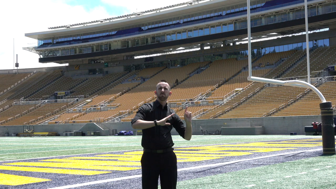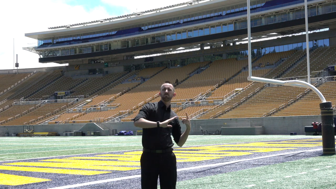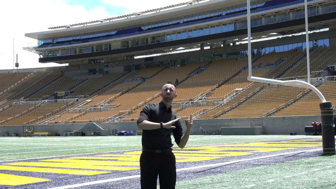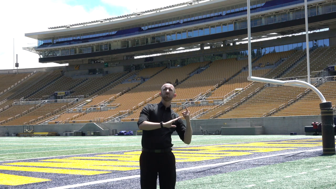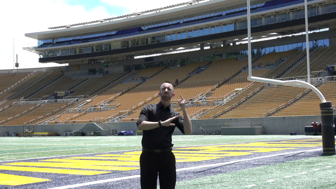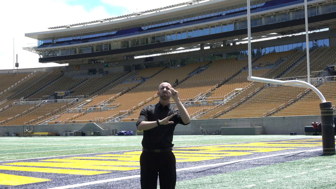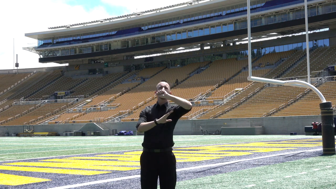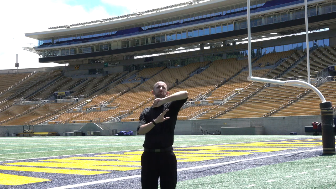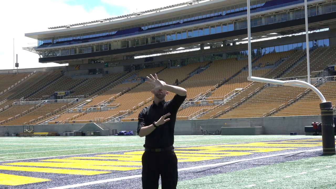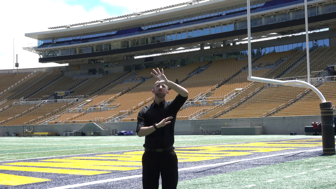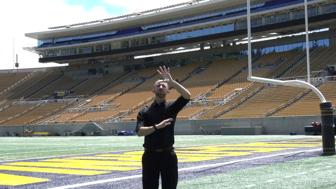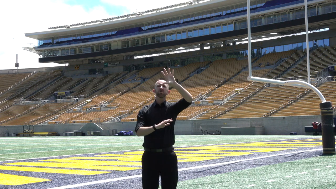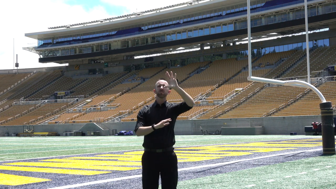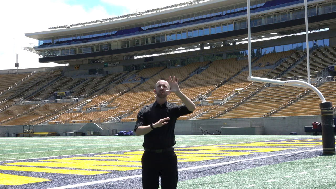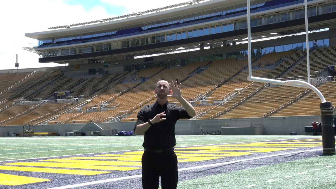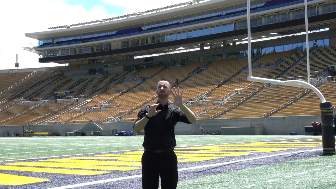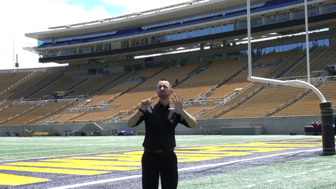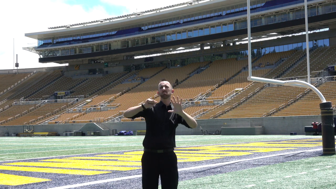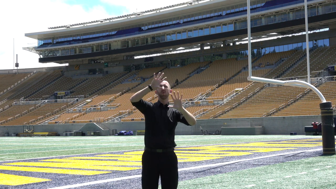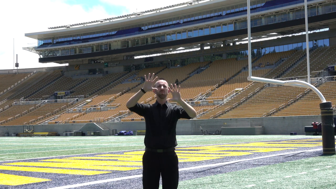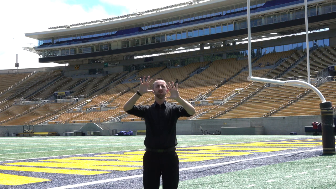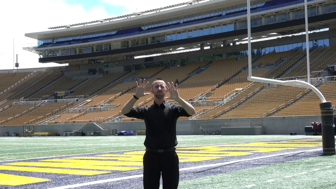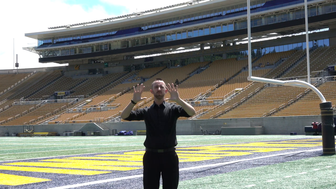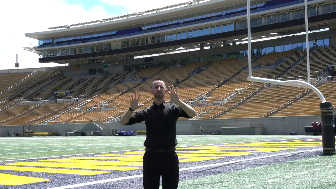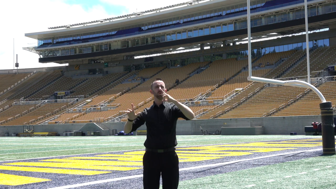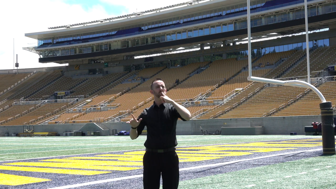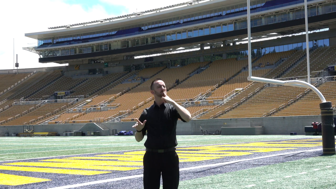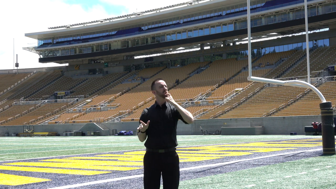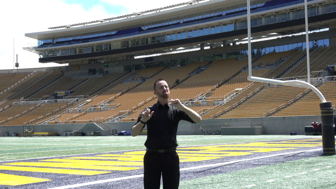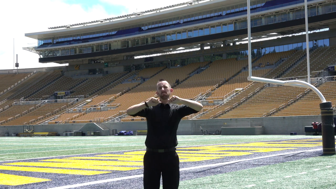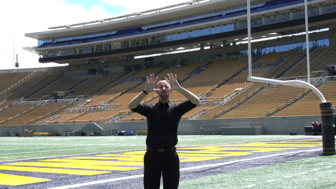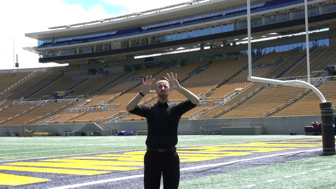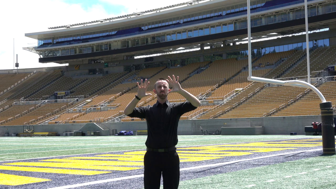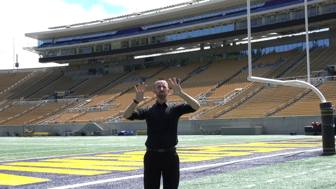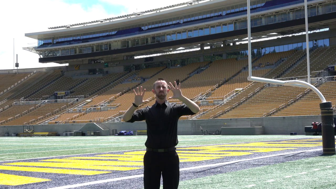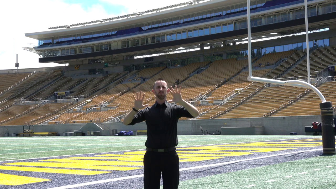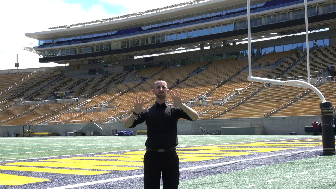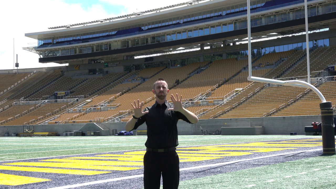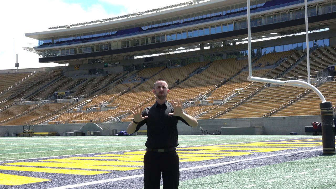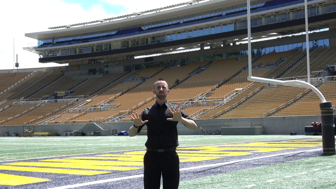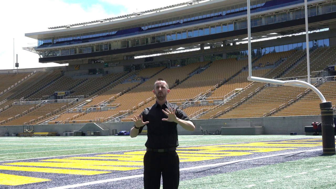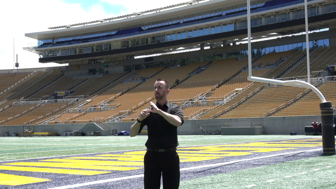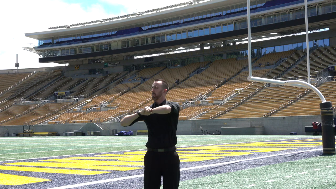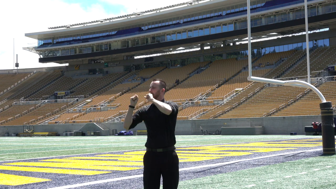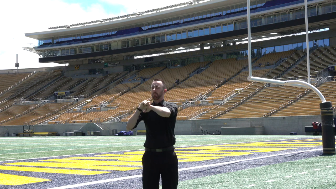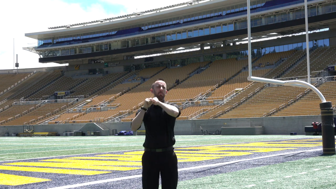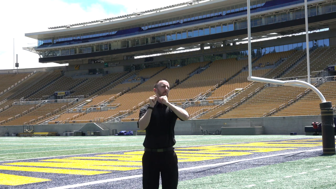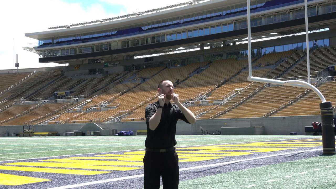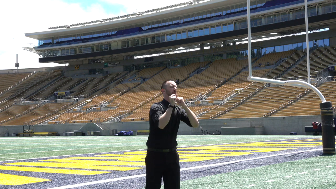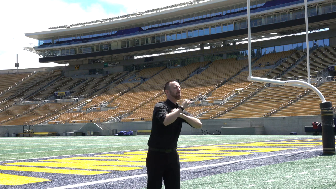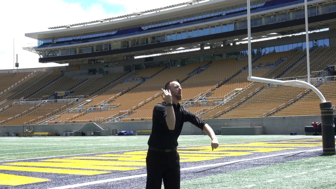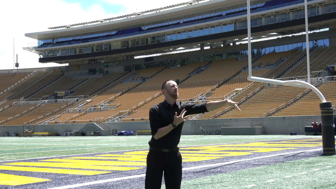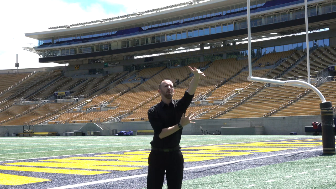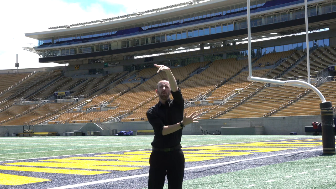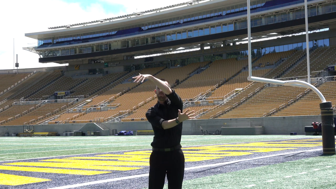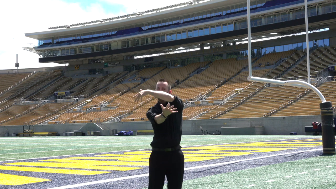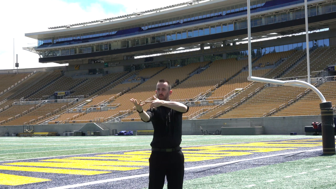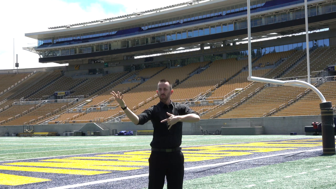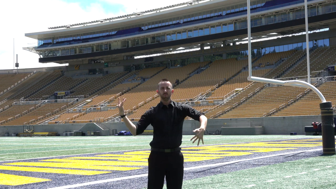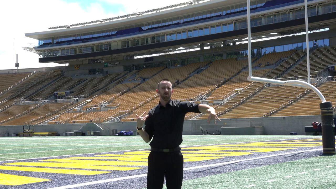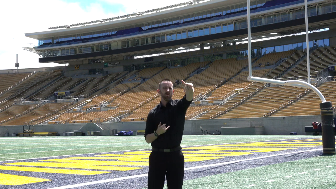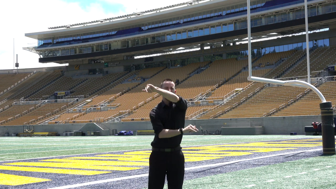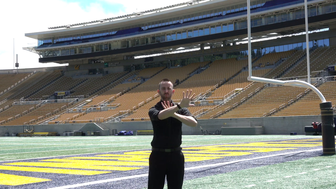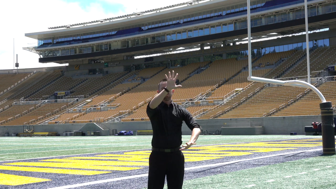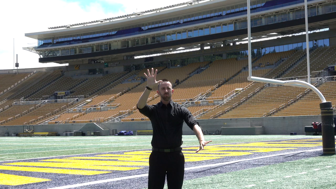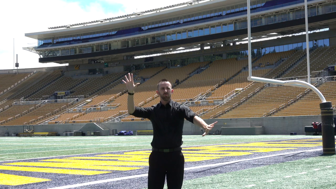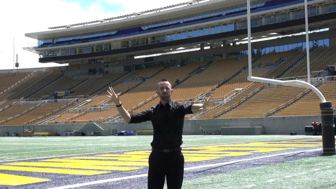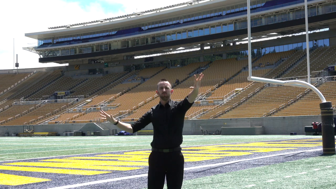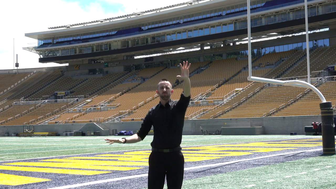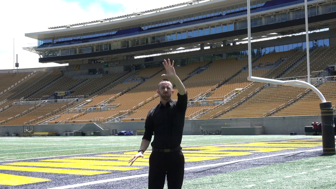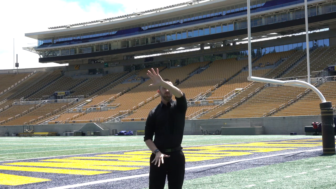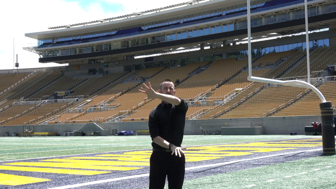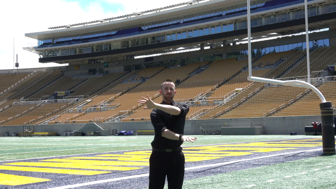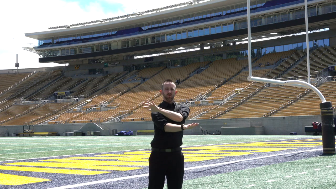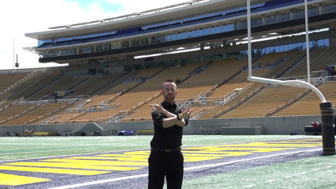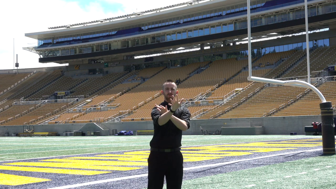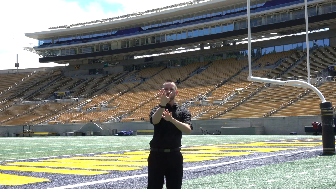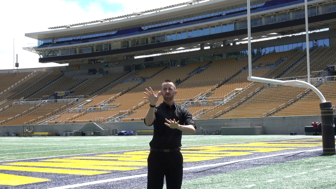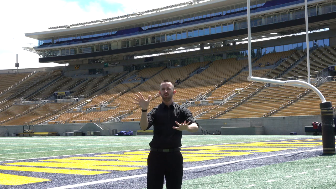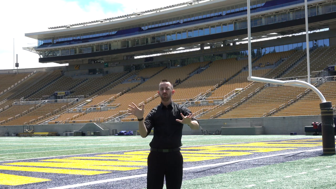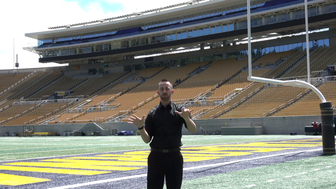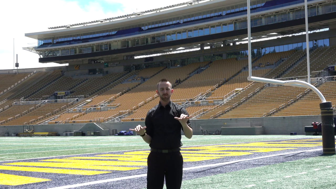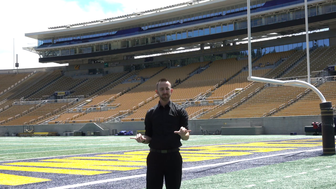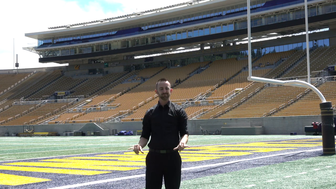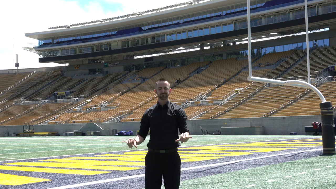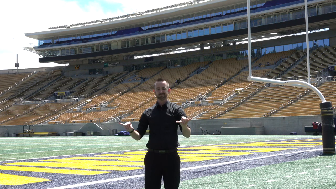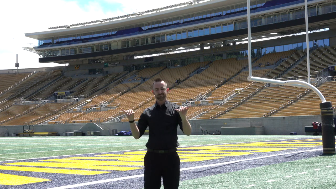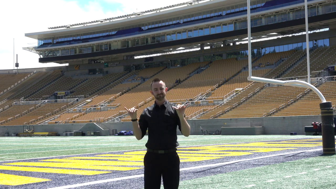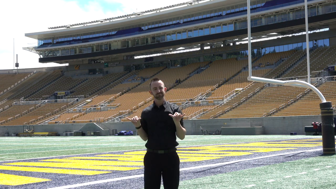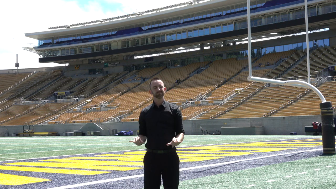National Anthem